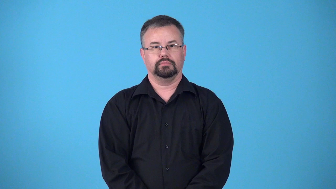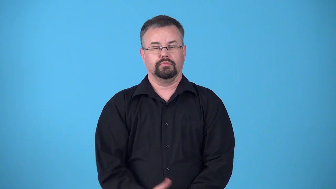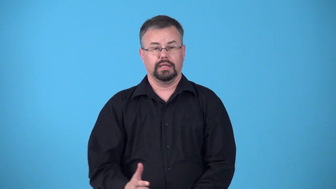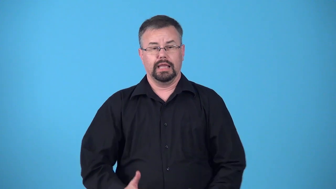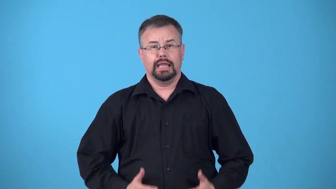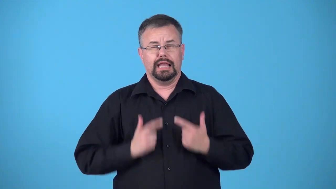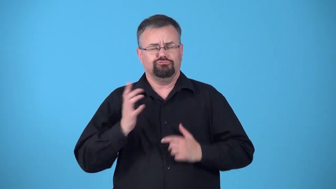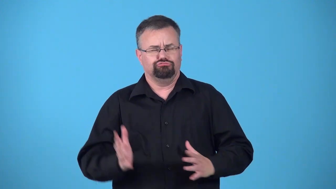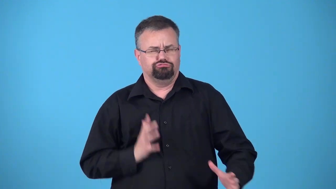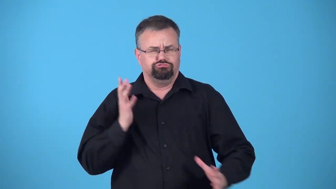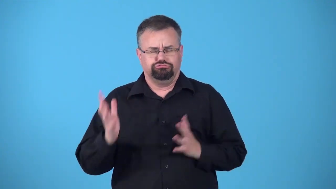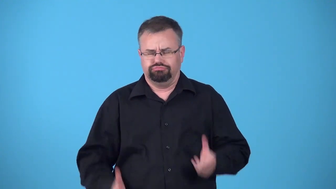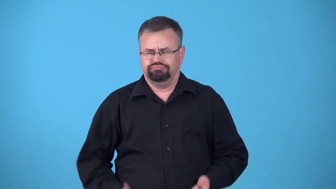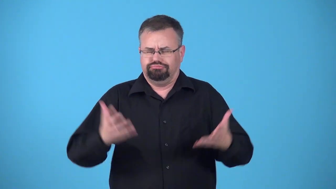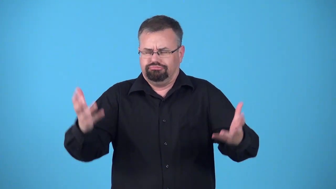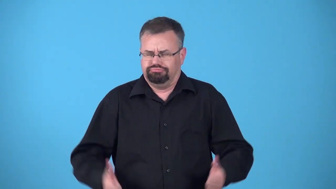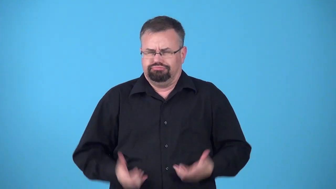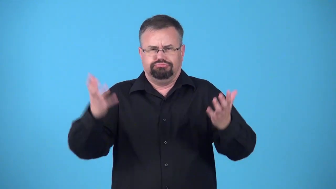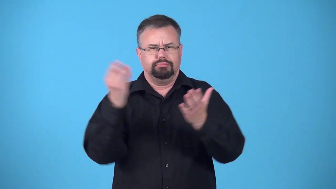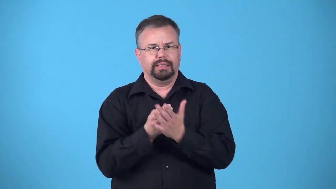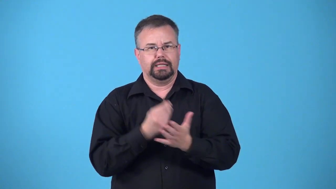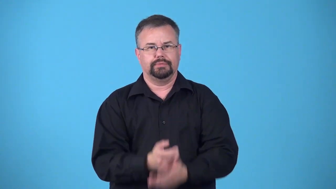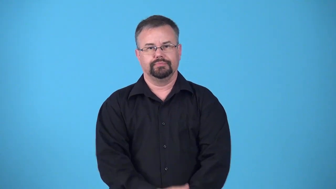live high on the hog